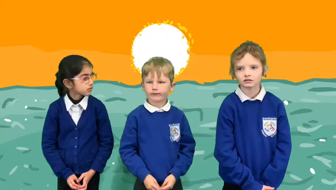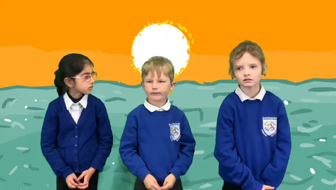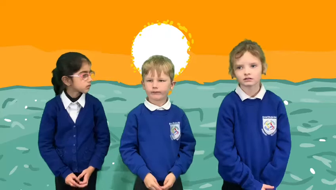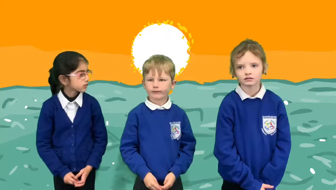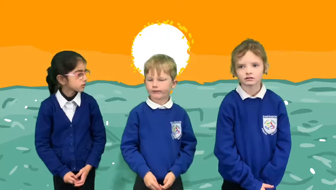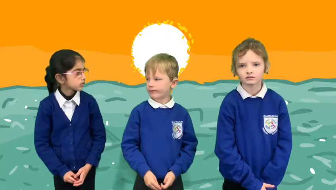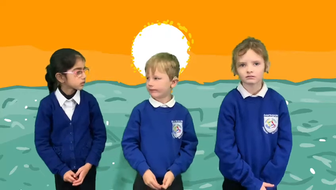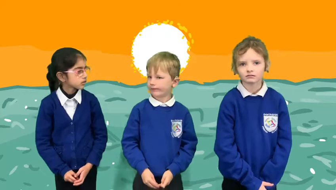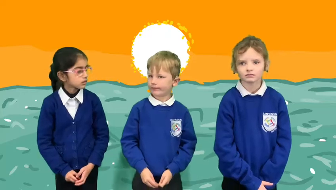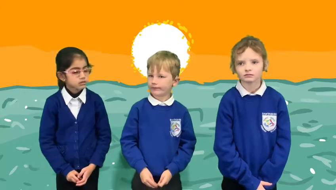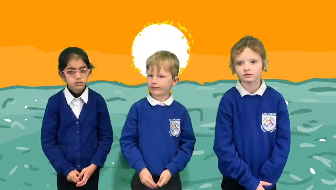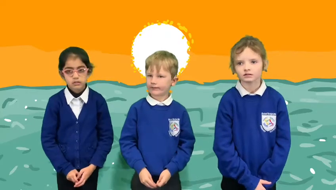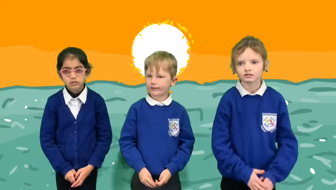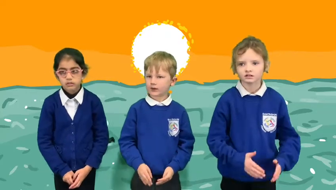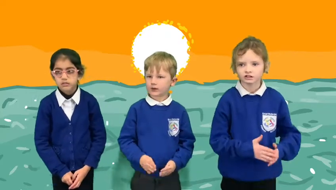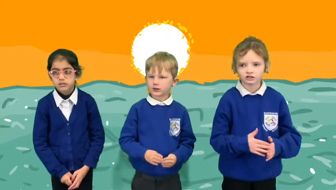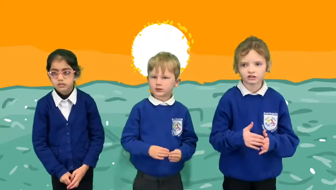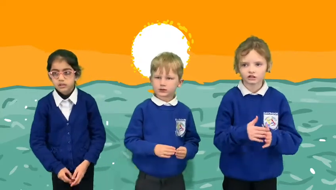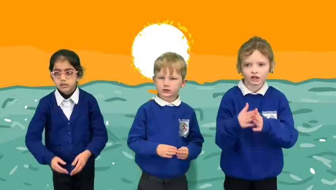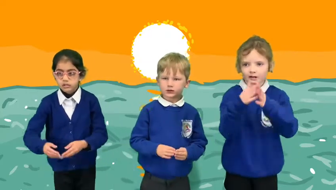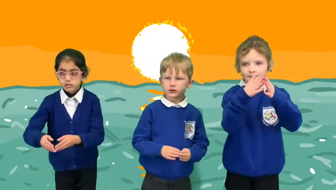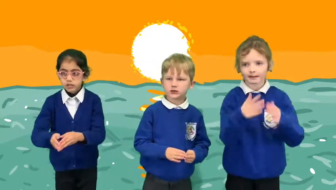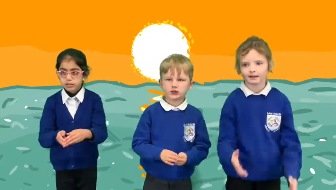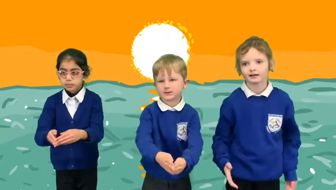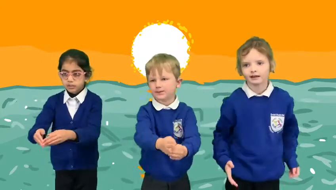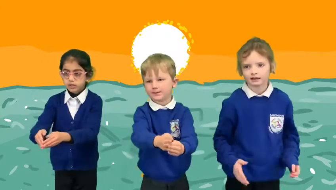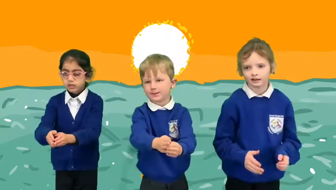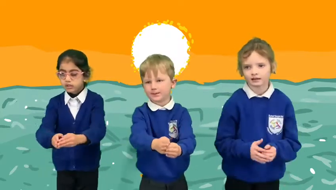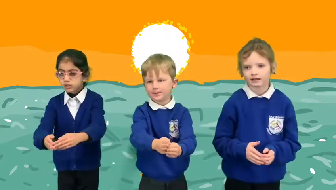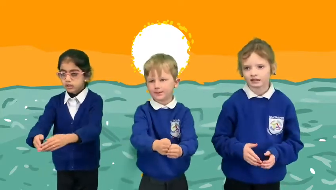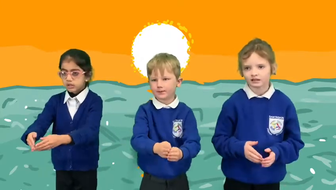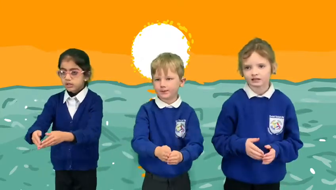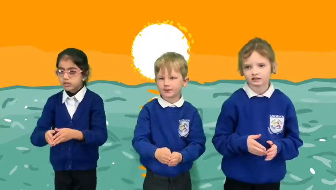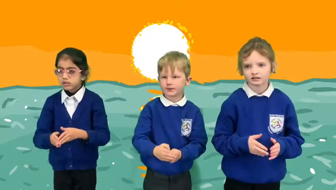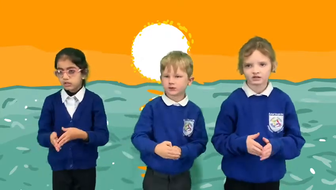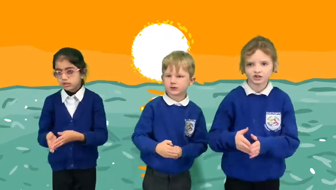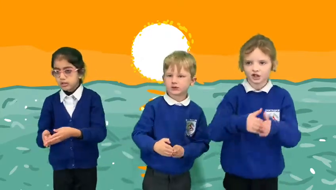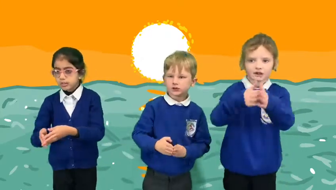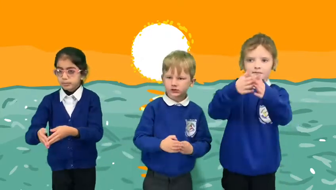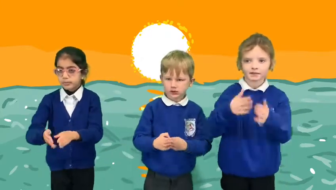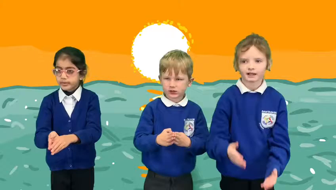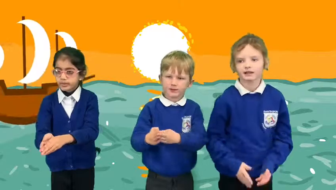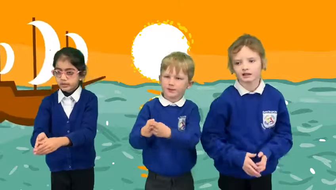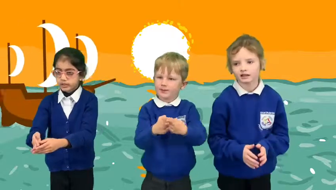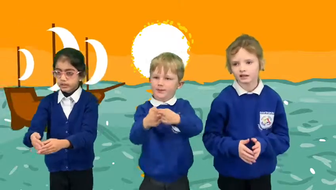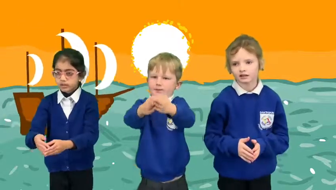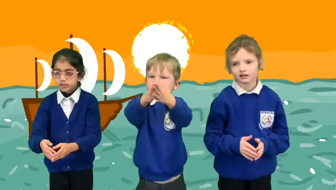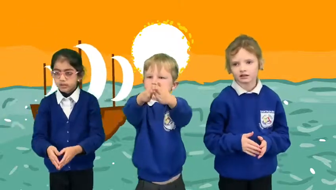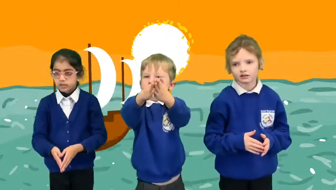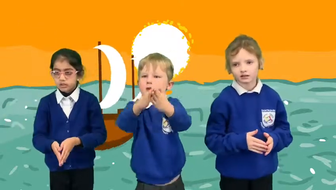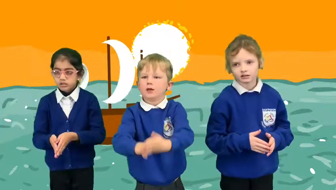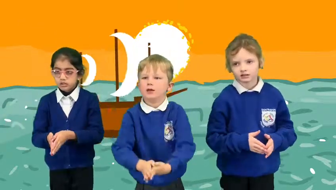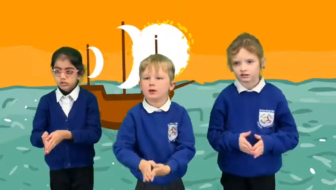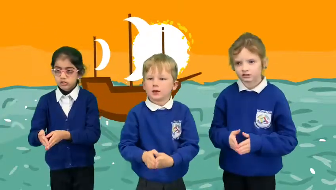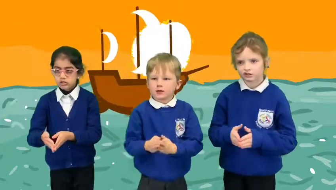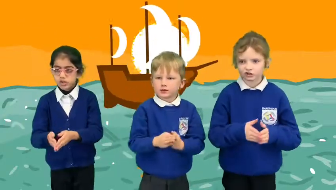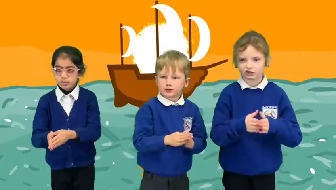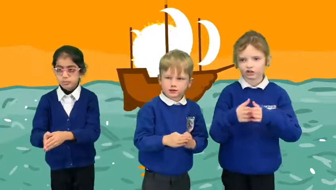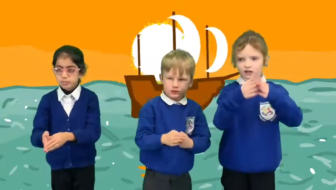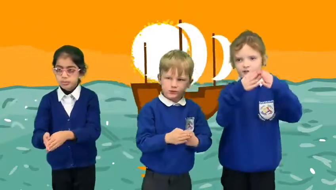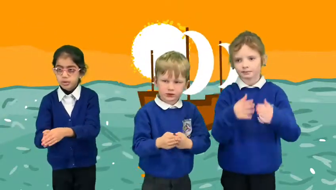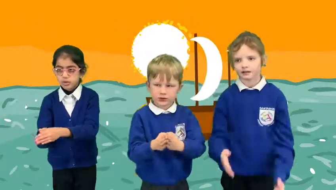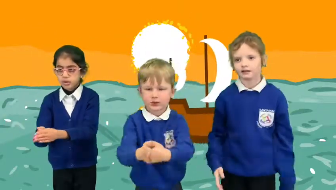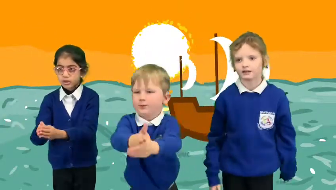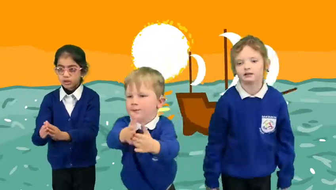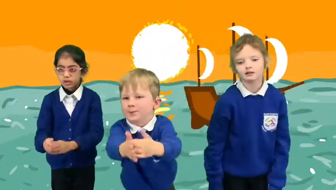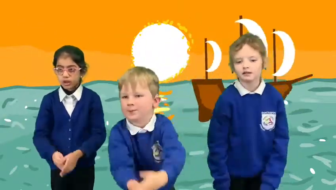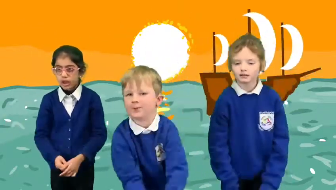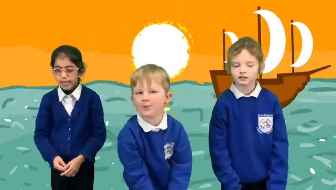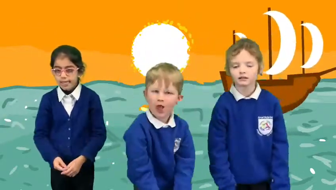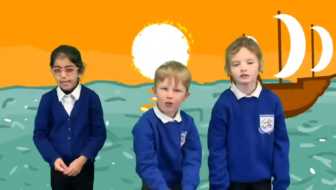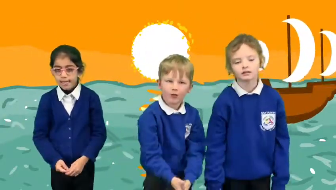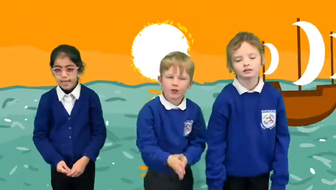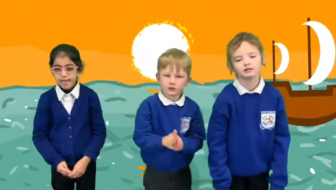Ship